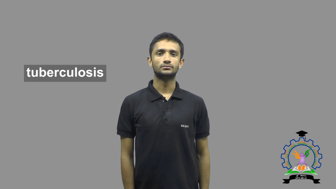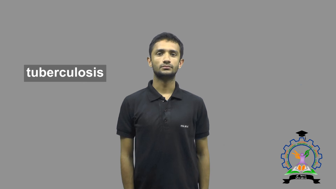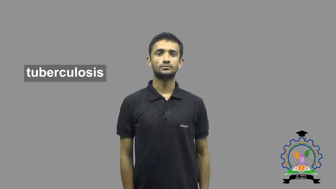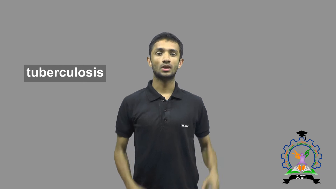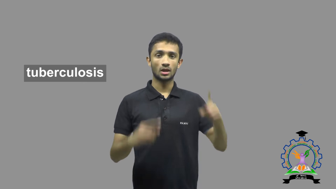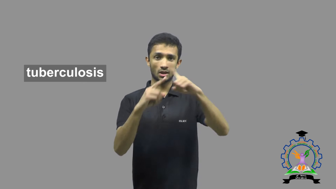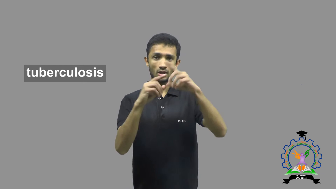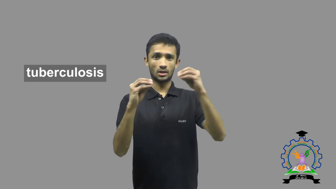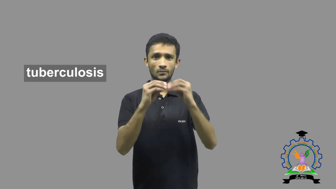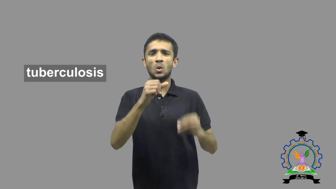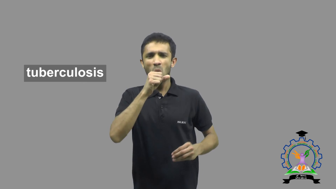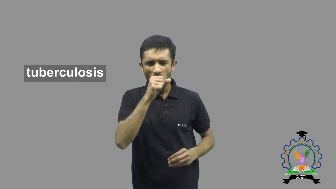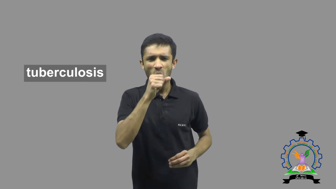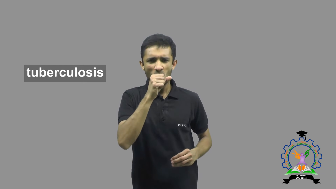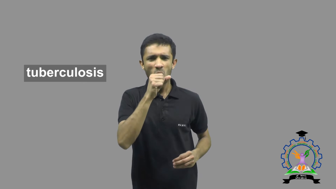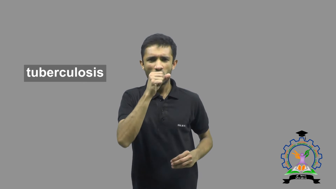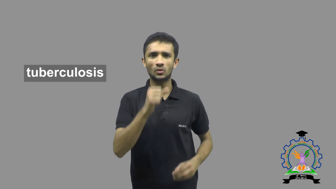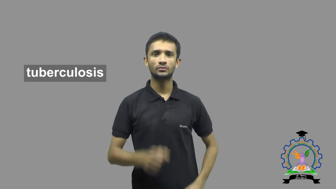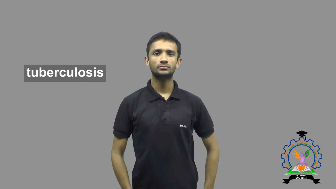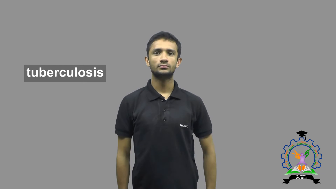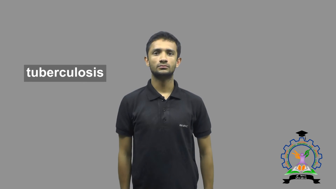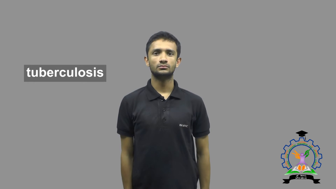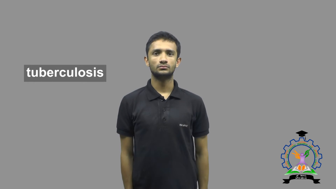tuberculosis